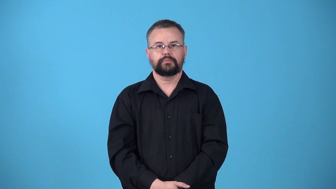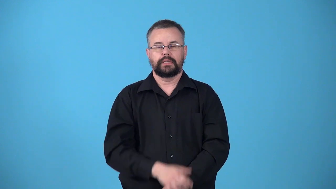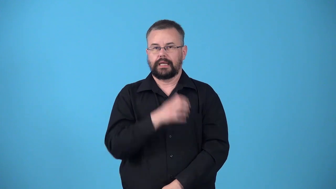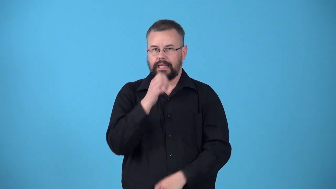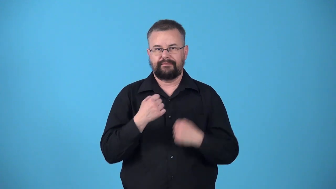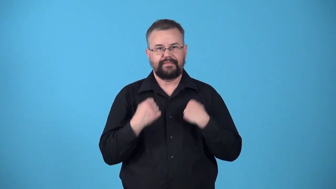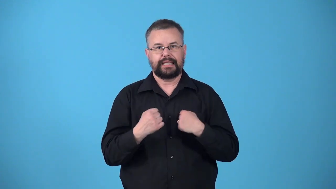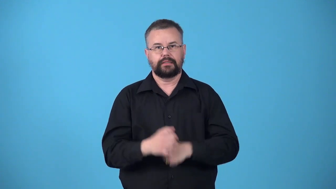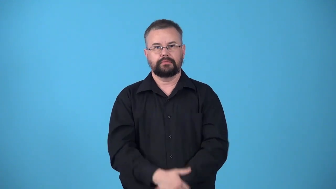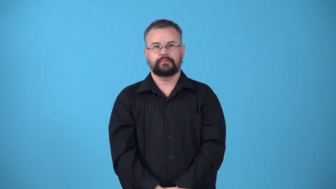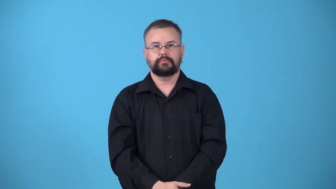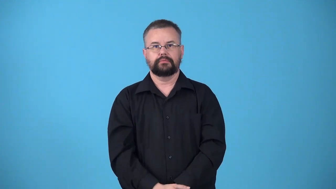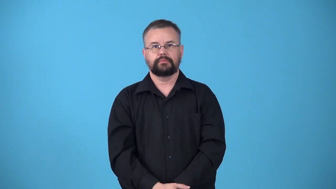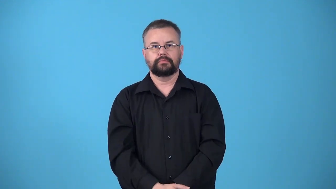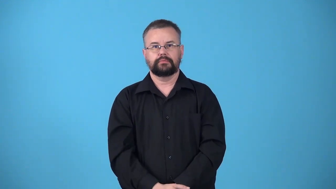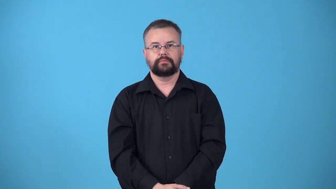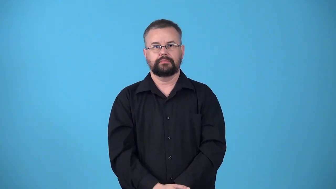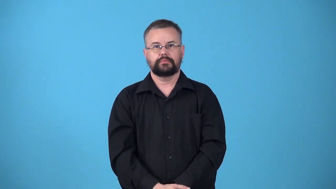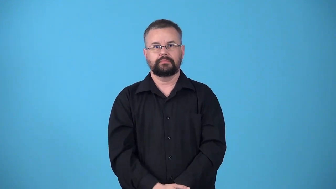unfit